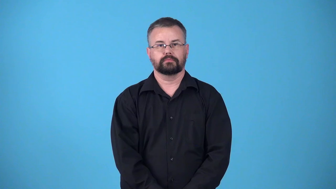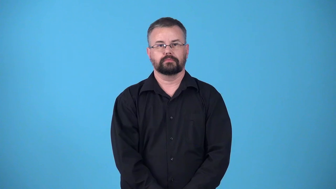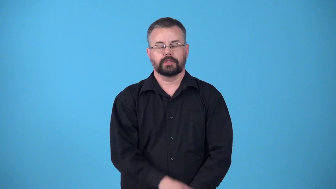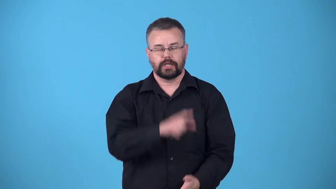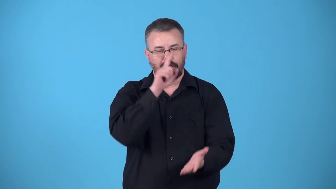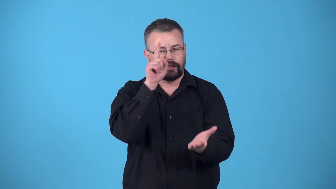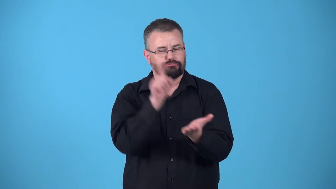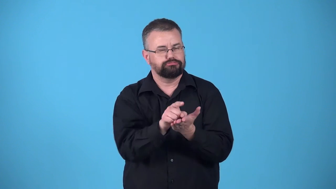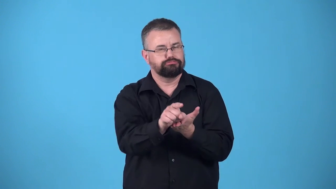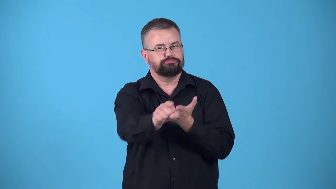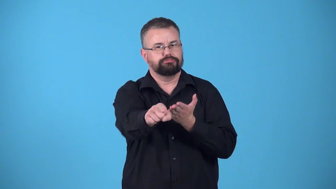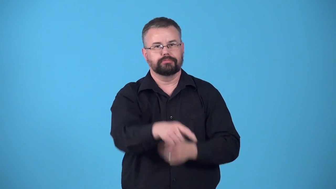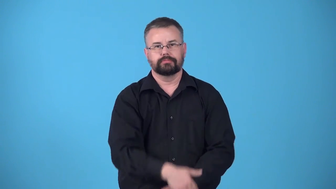fall for, fall head over heels love